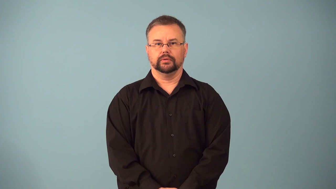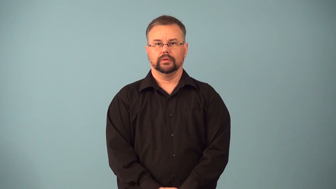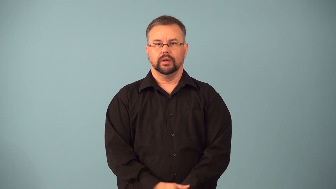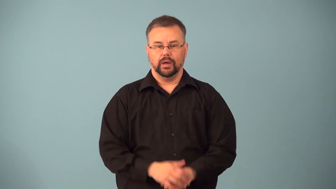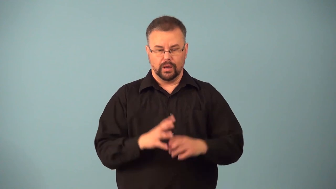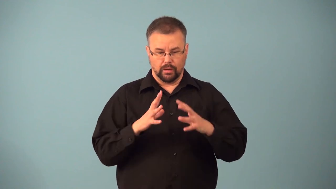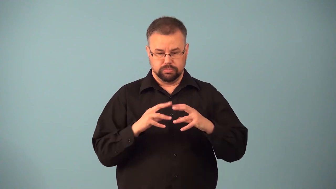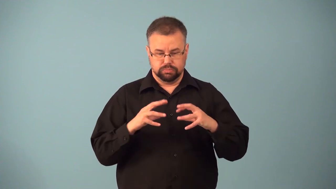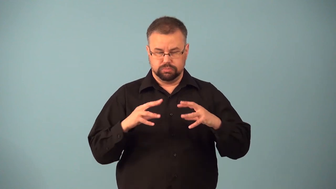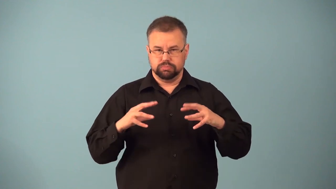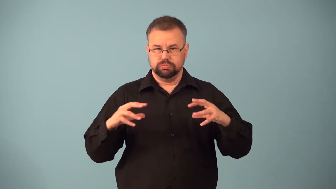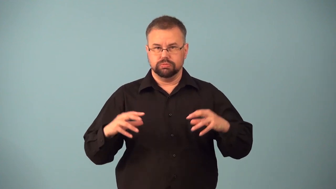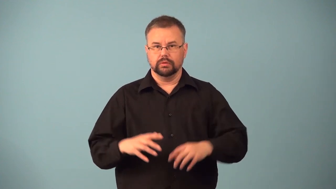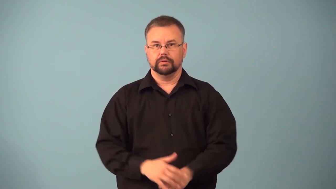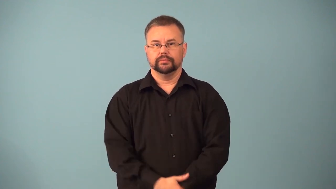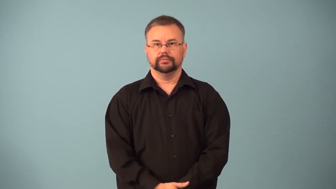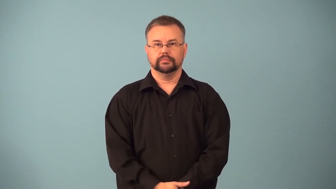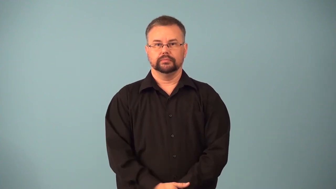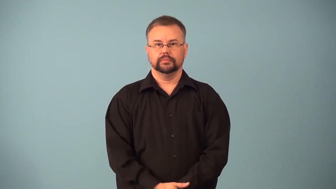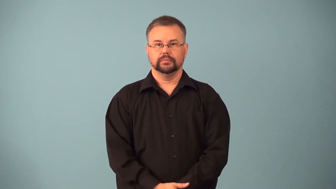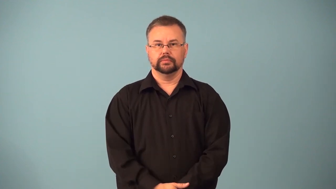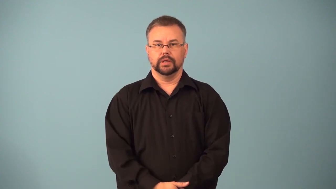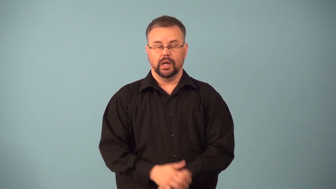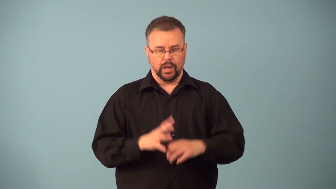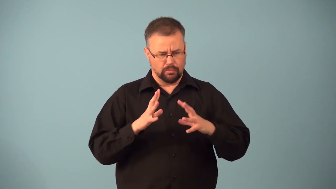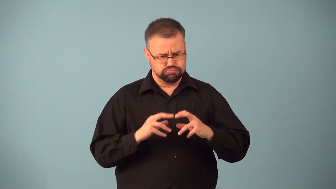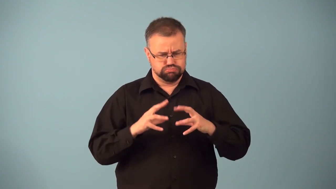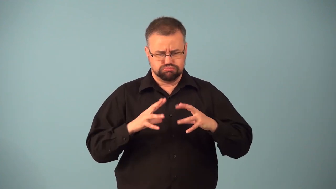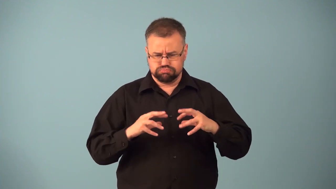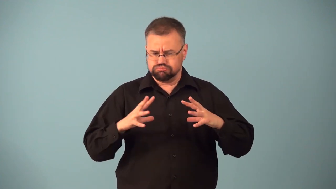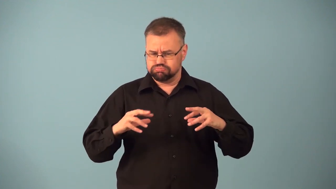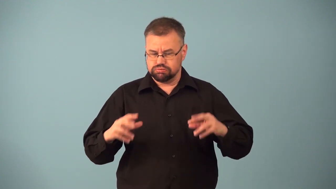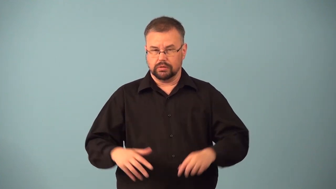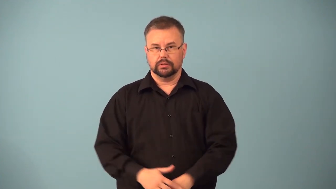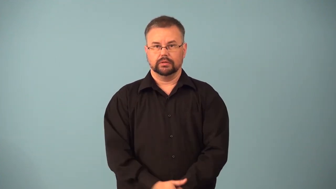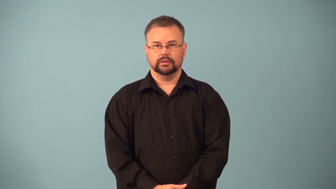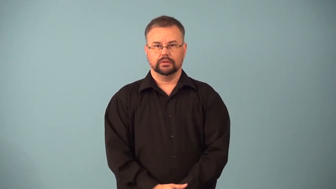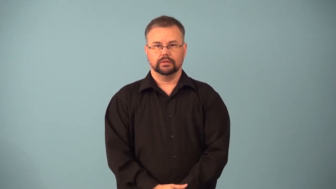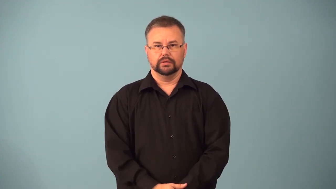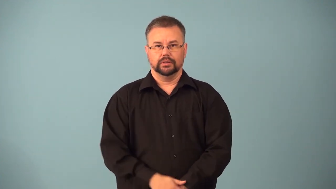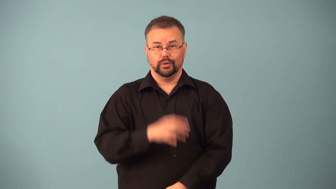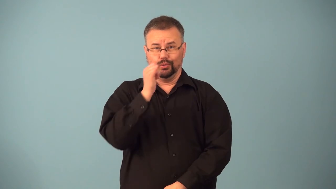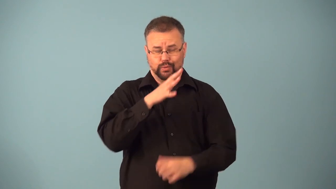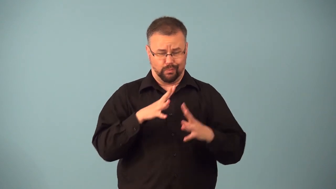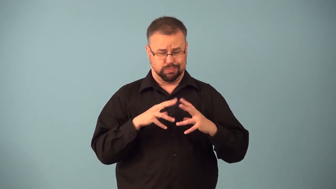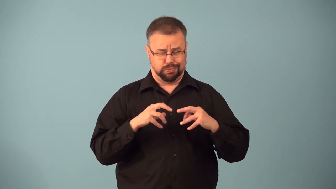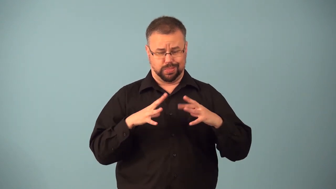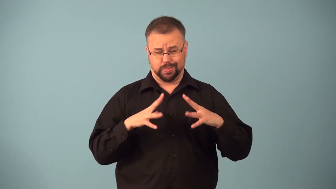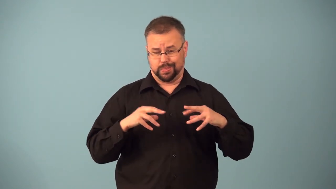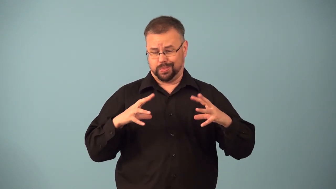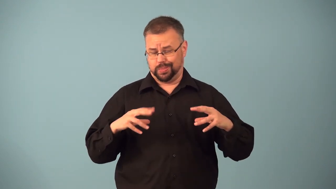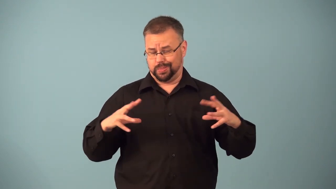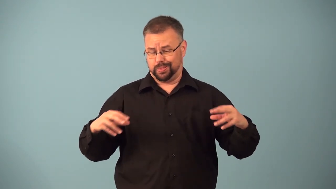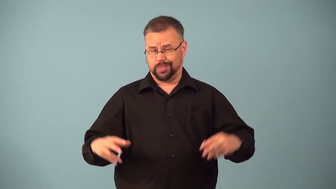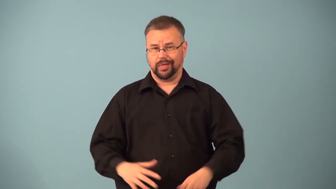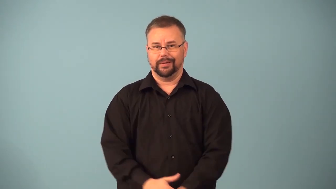foamy,foamier,foamiest